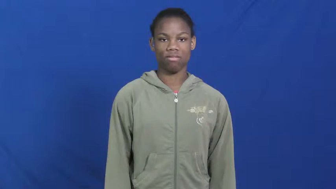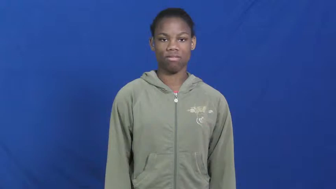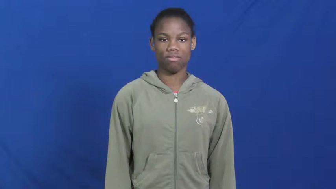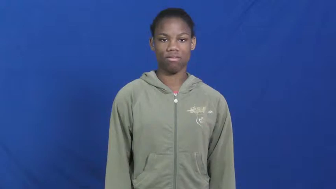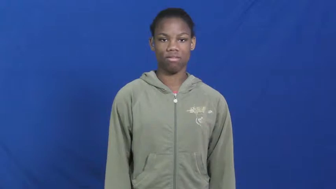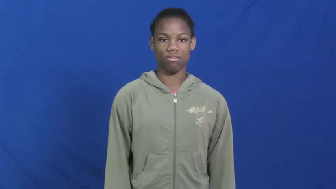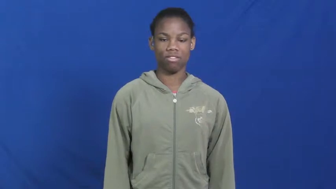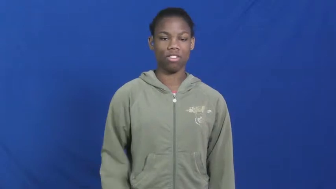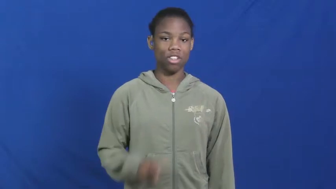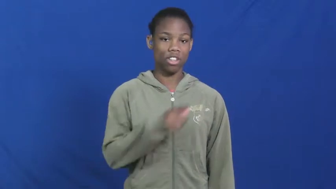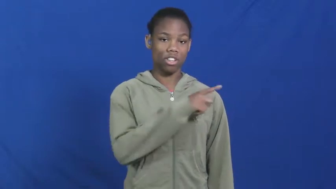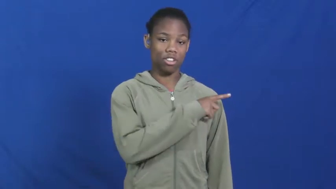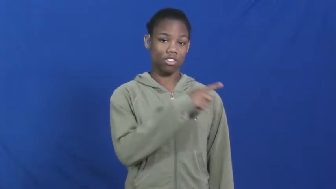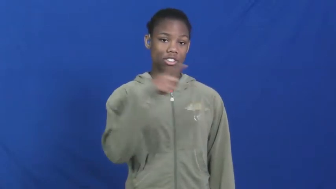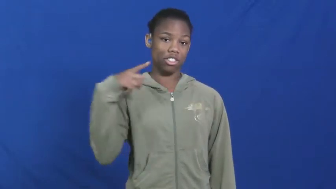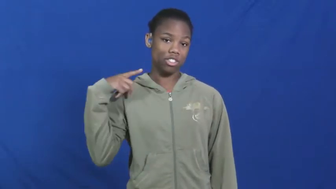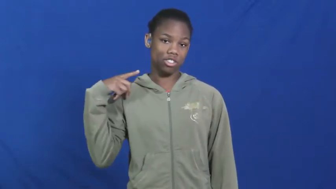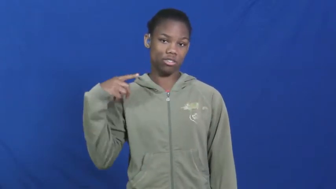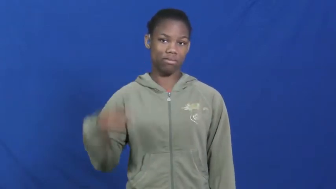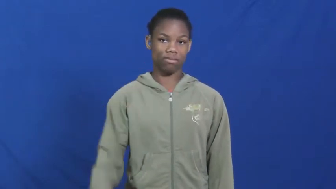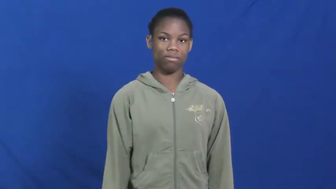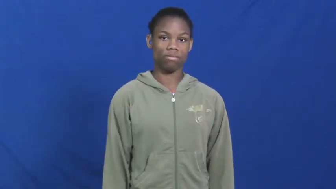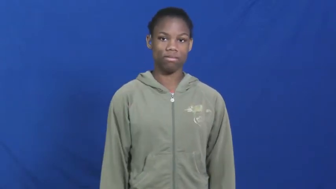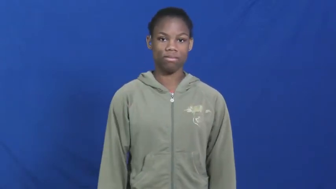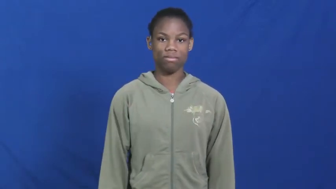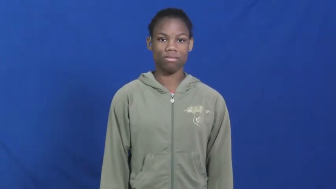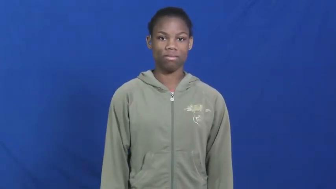legislature,assembly